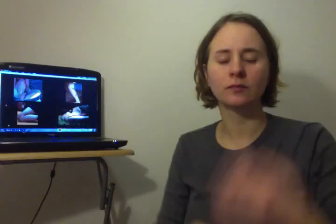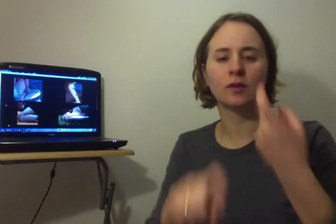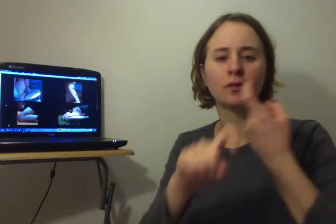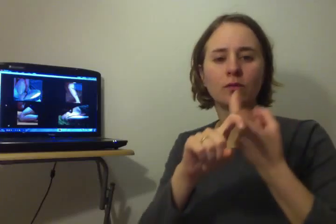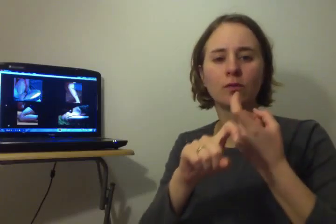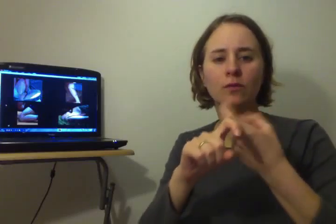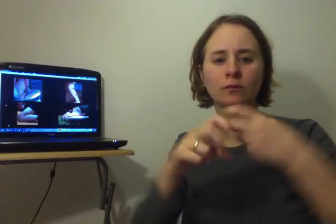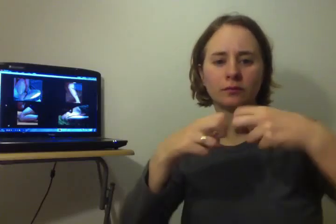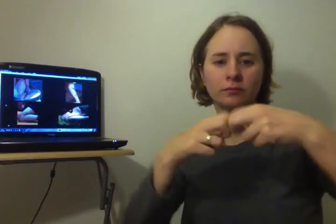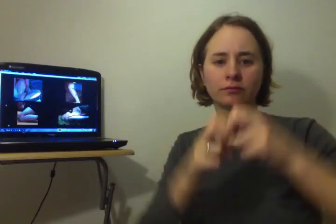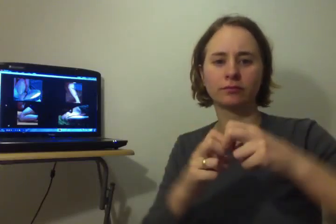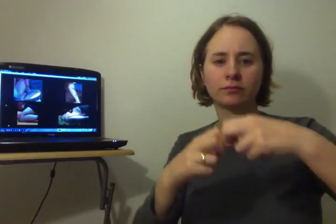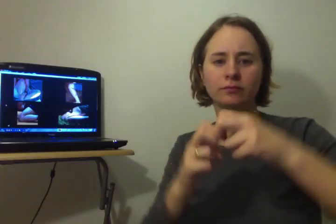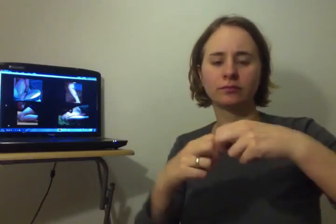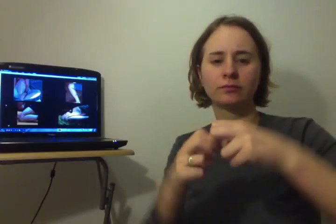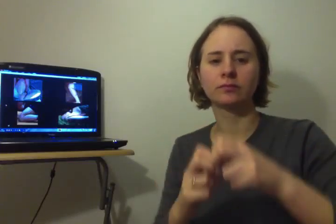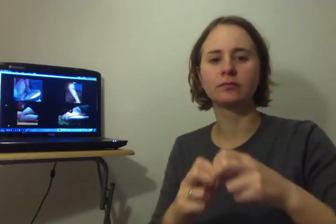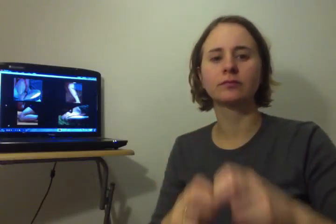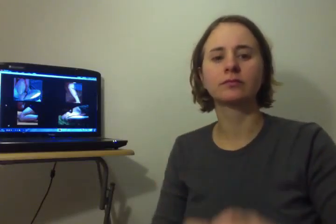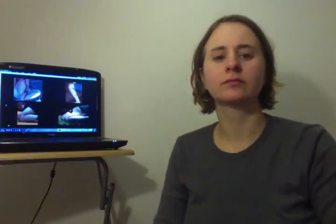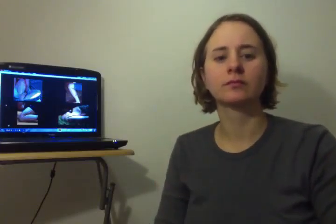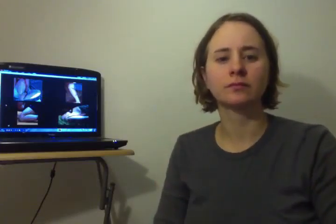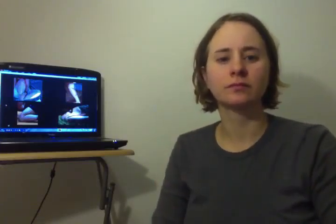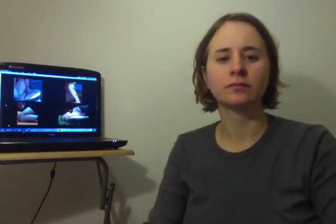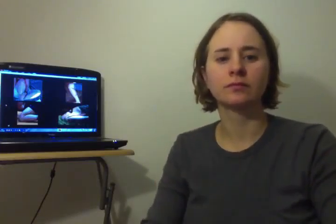knee